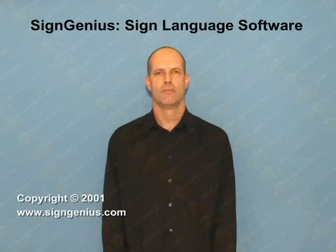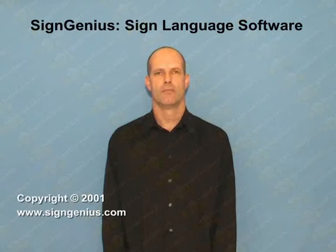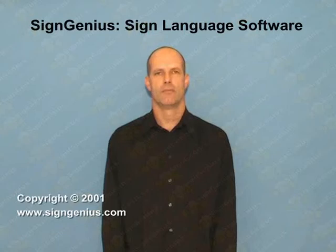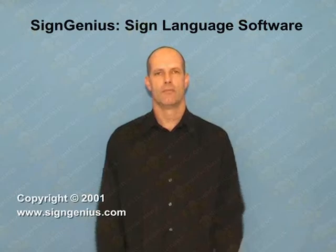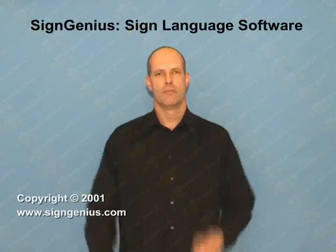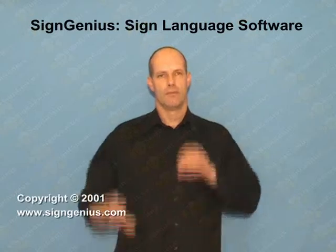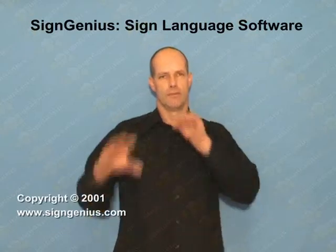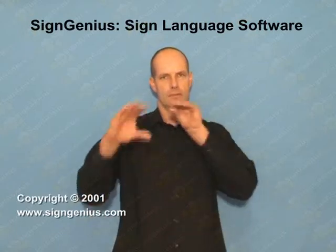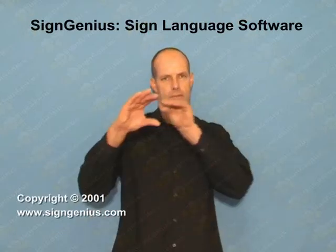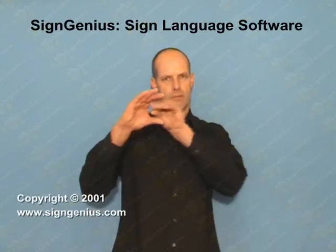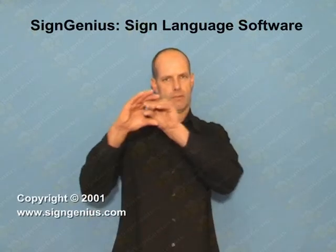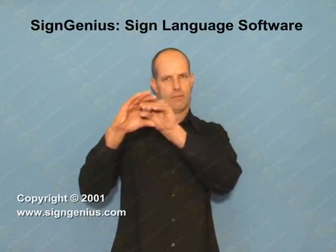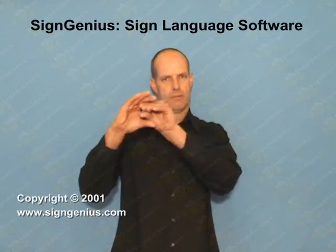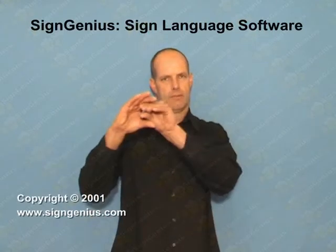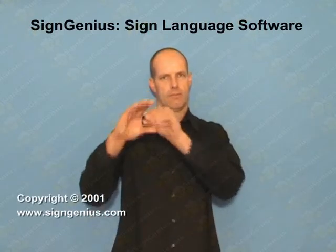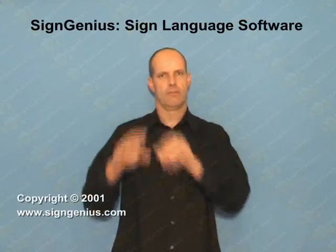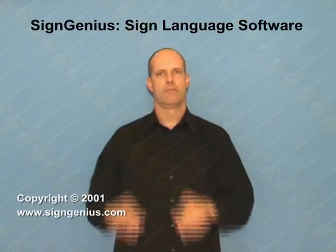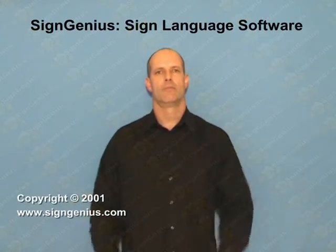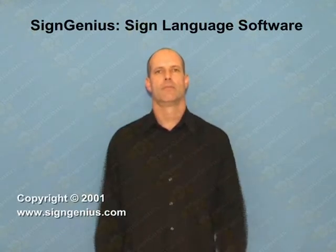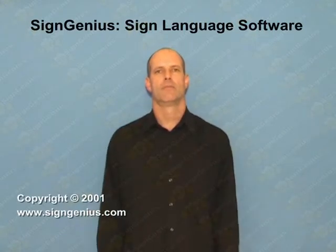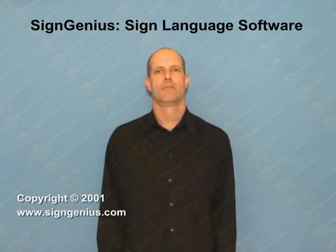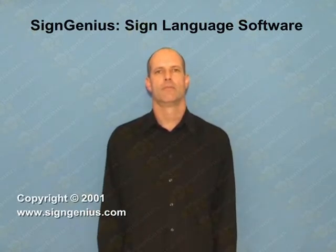INVEST